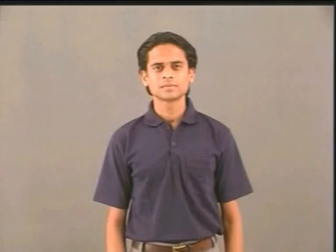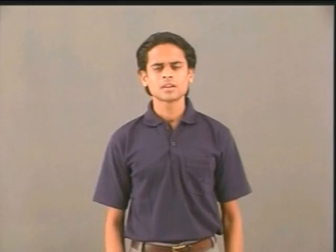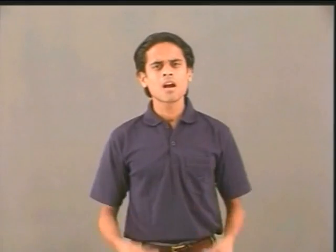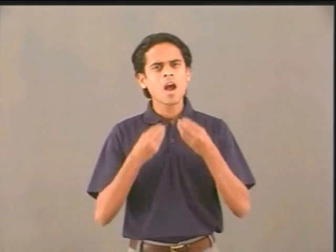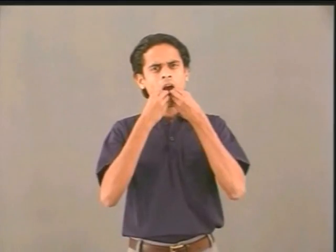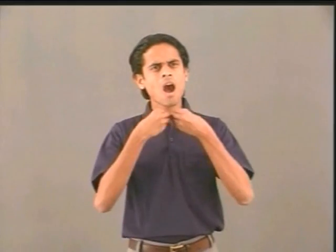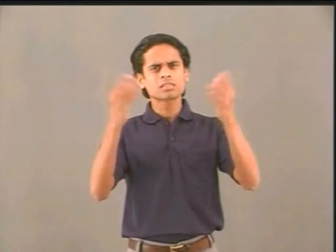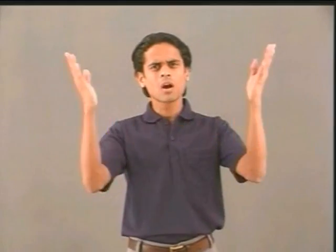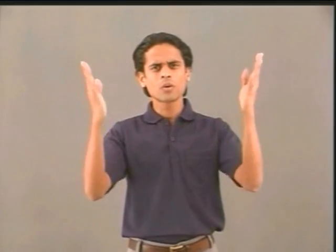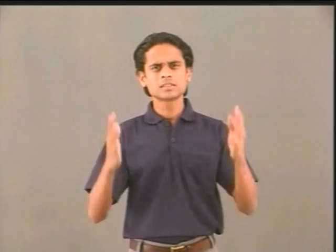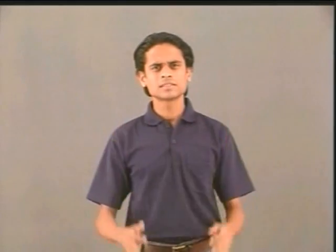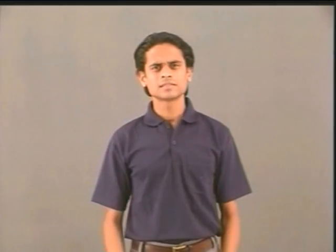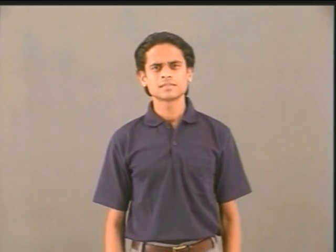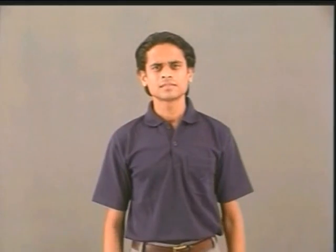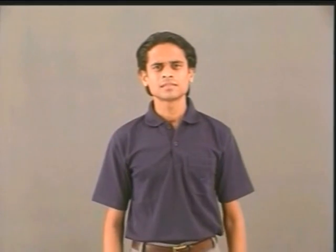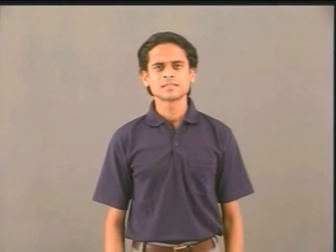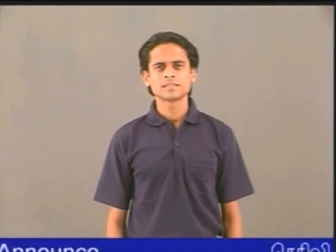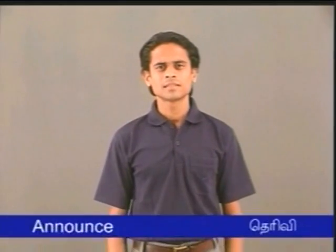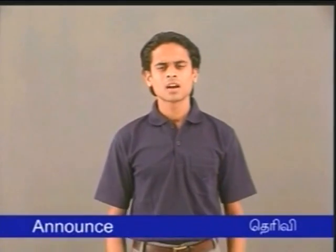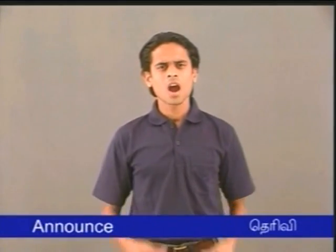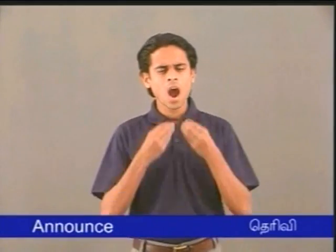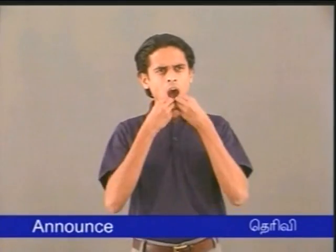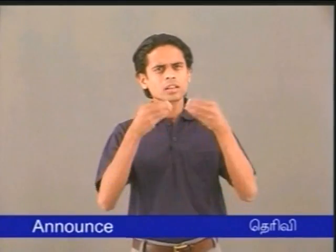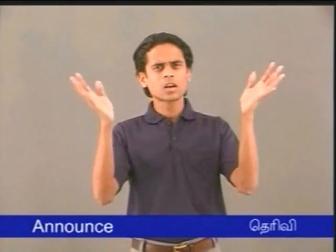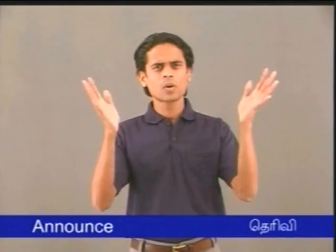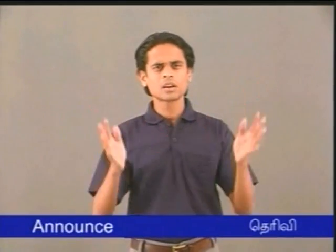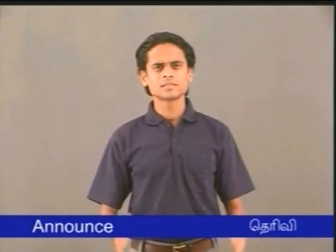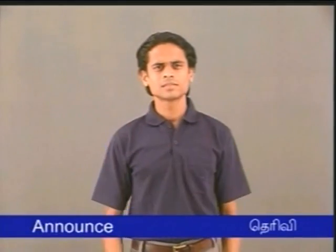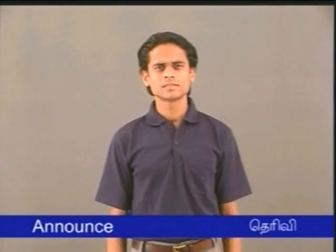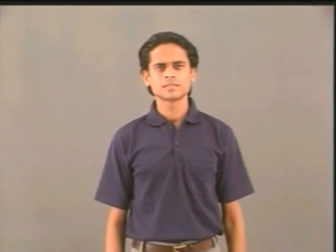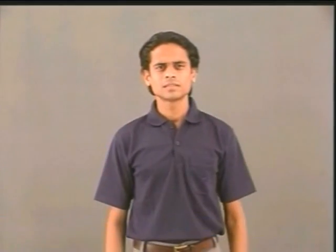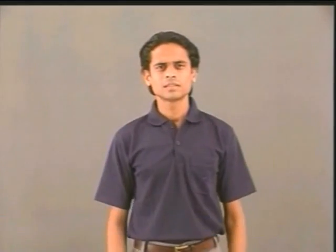announce